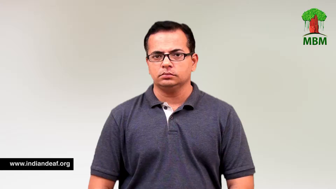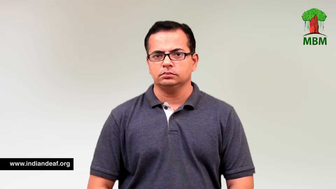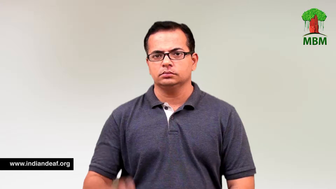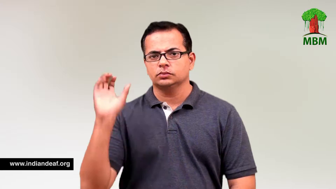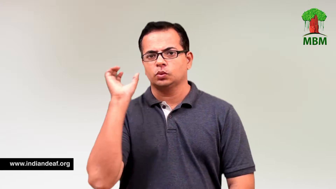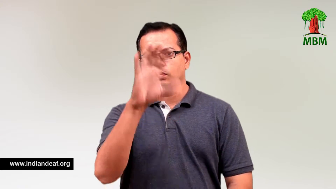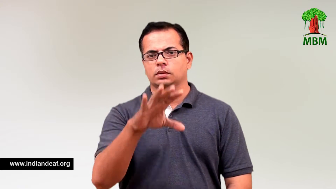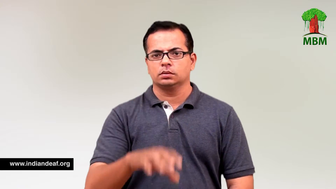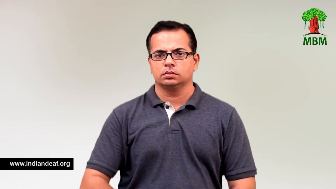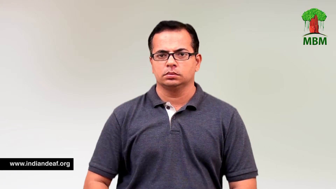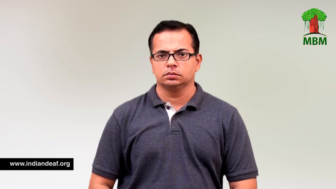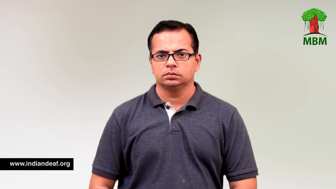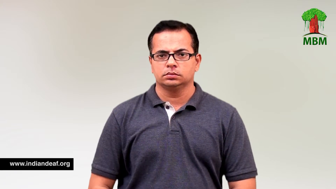throw